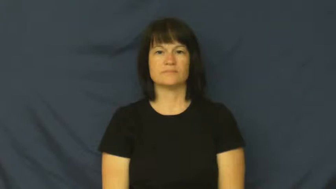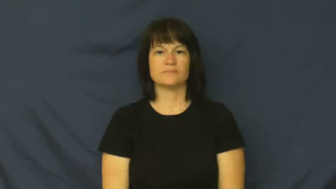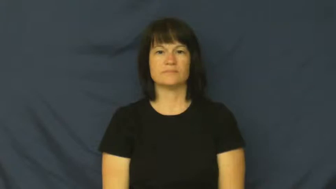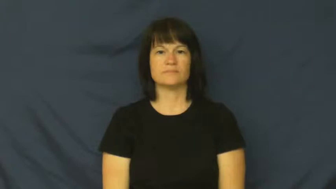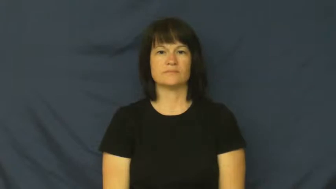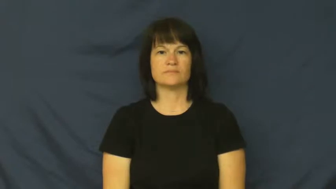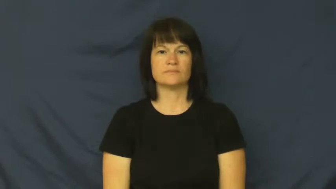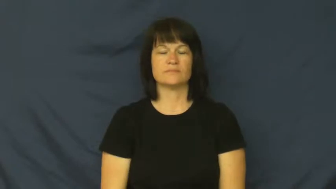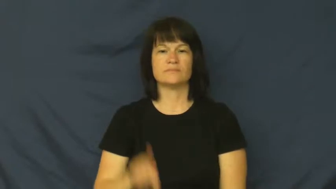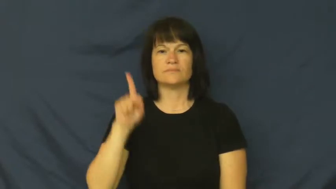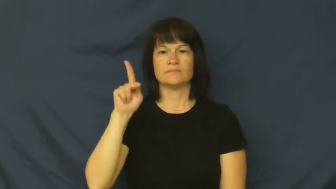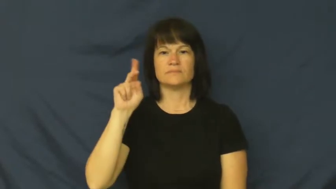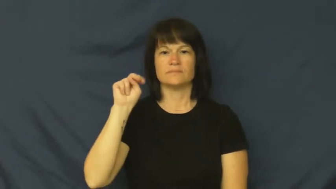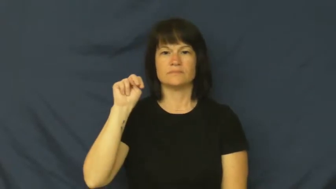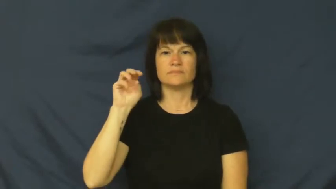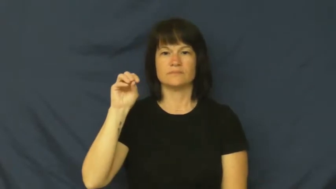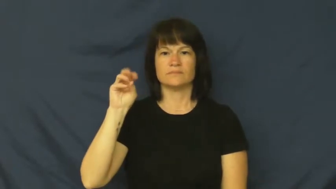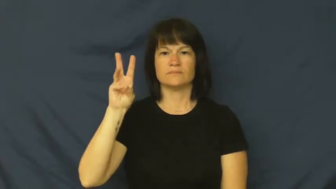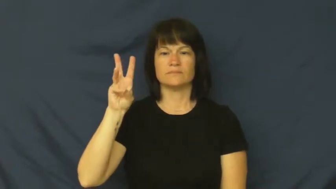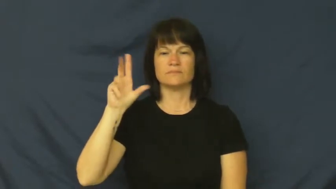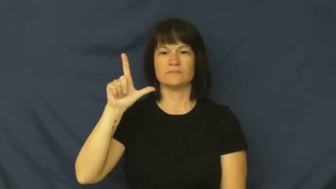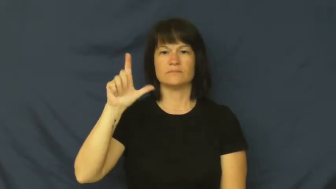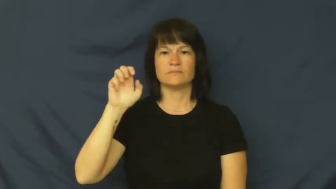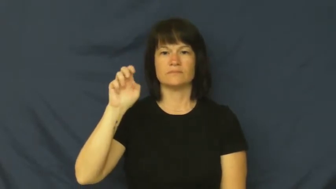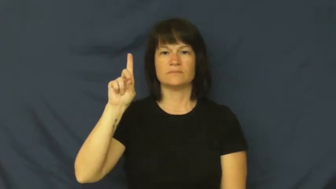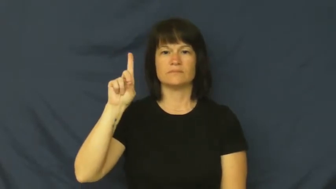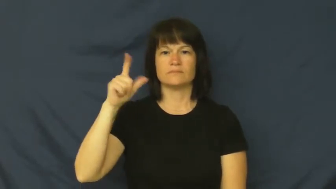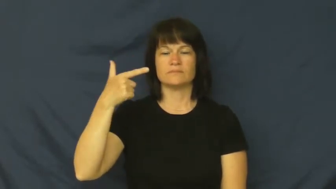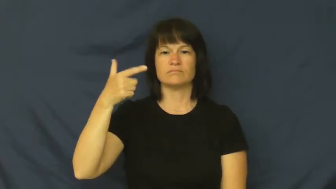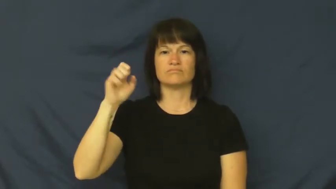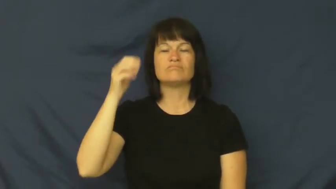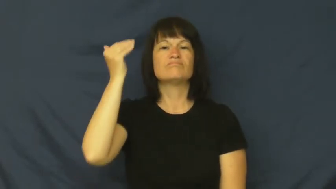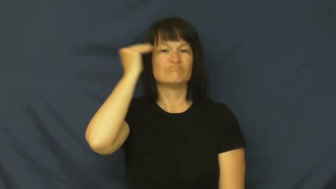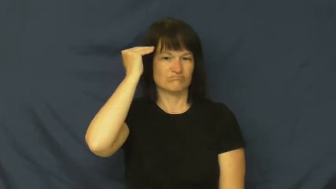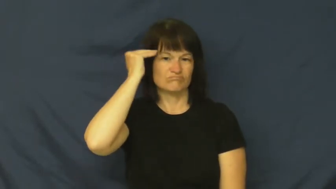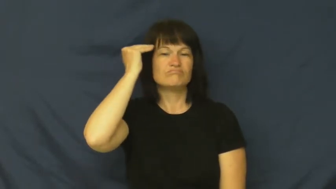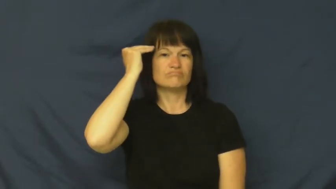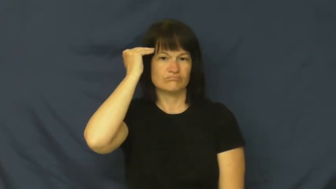know